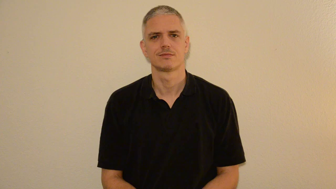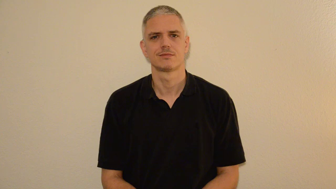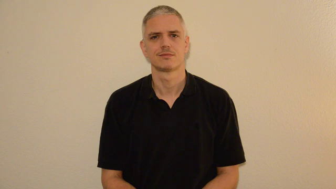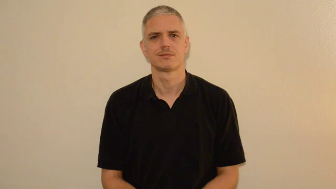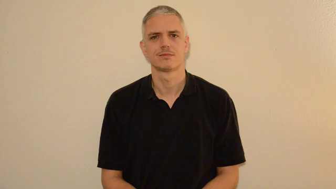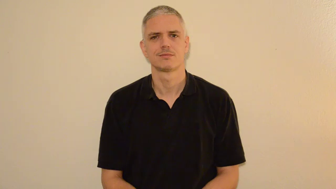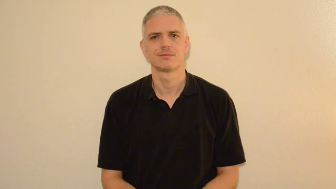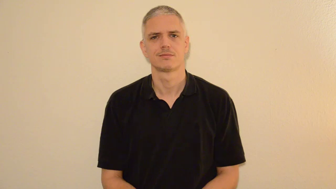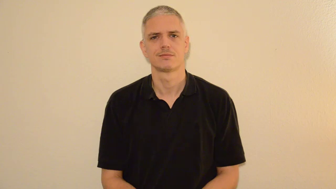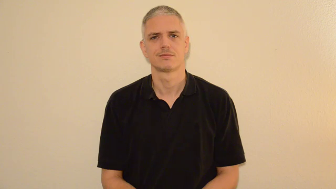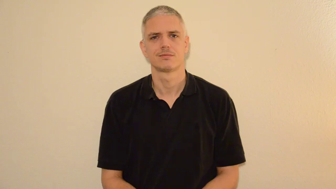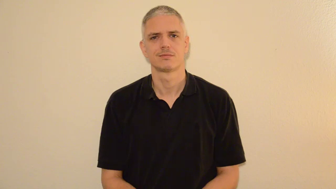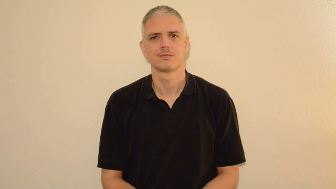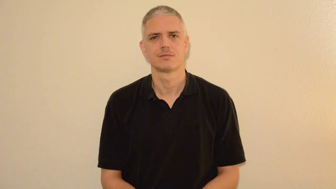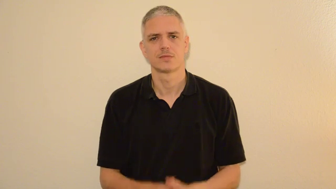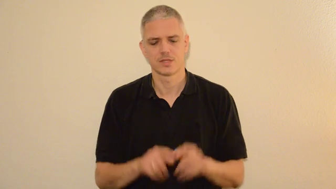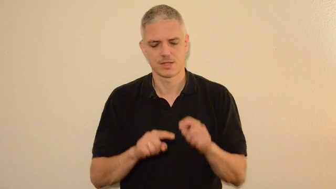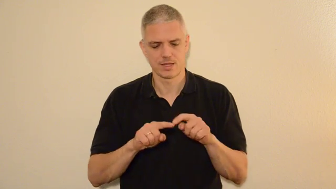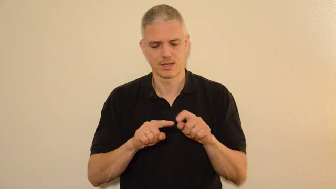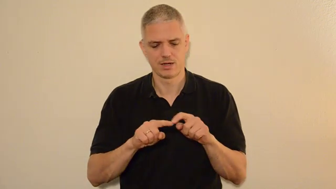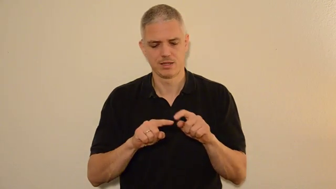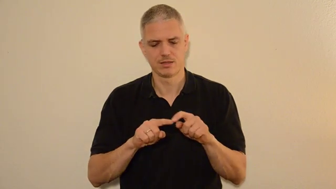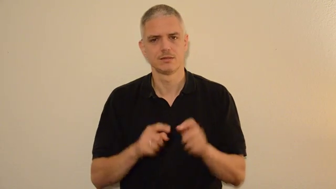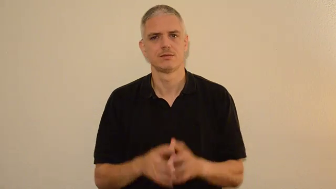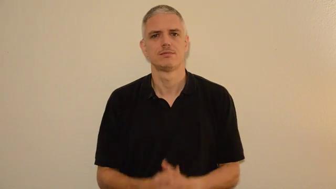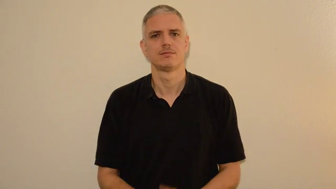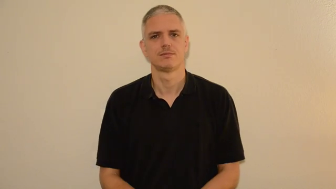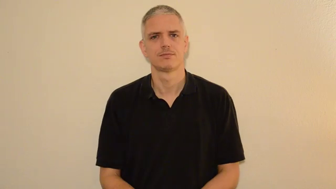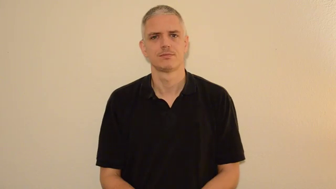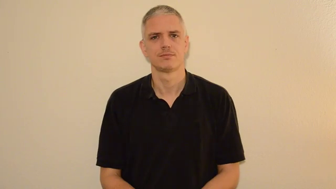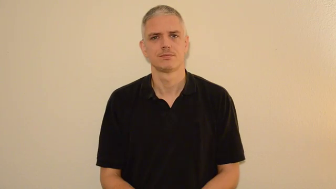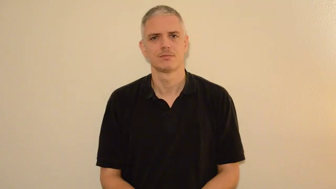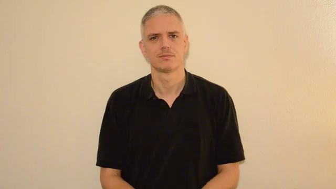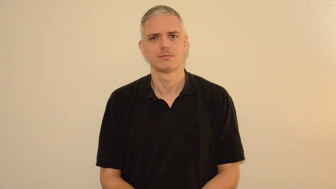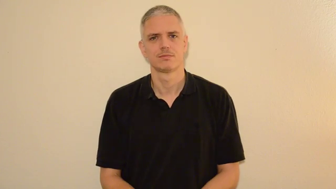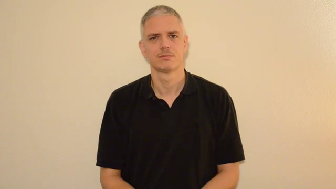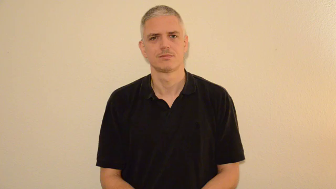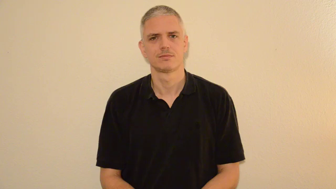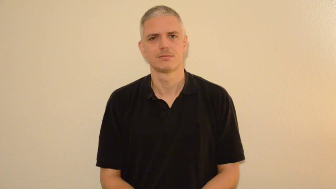fingernail